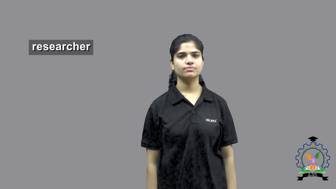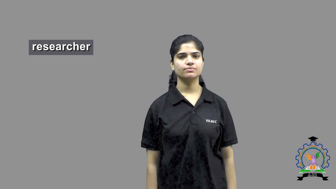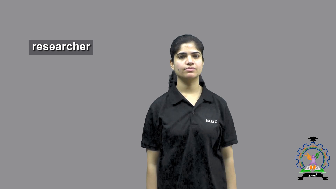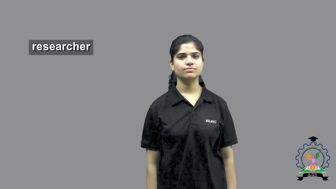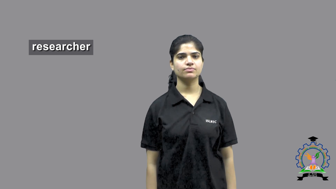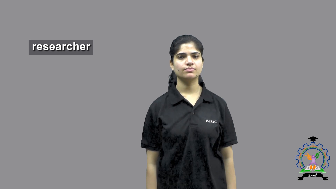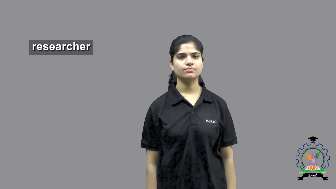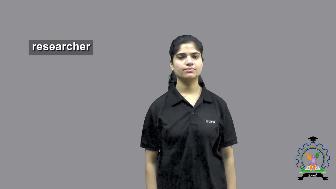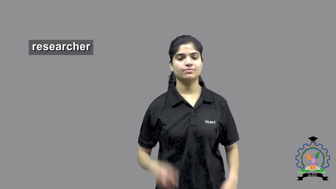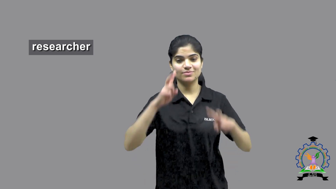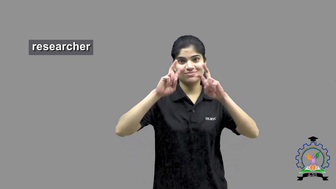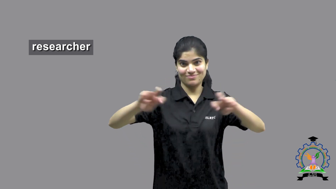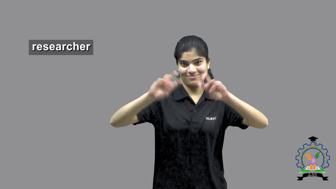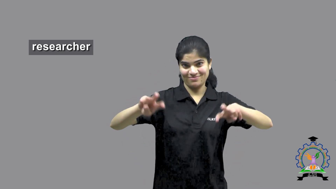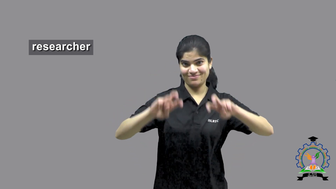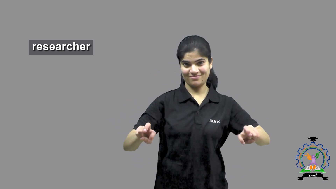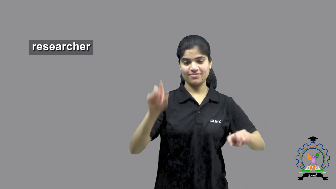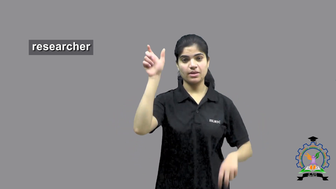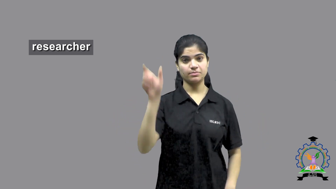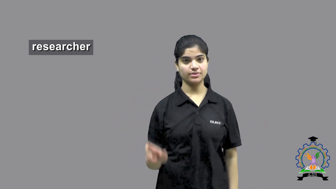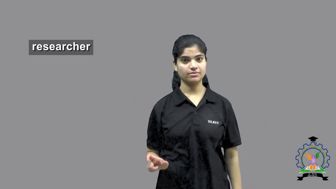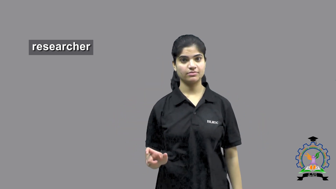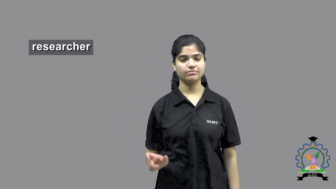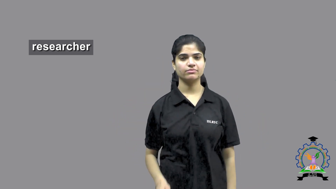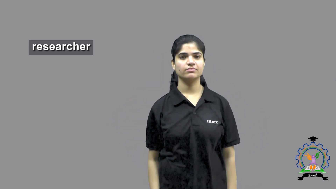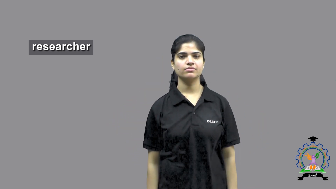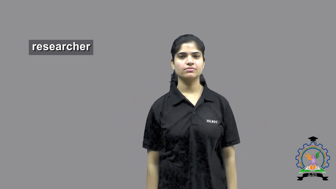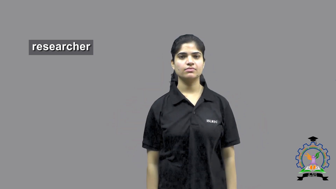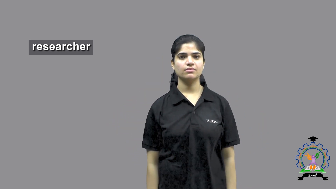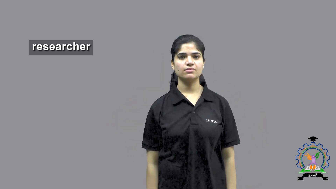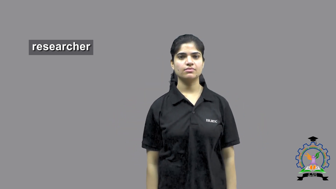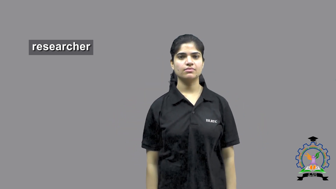researcher